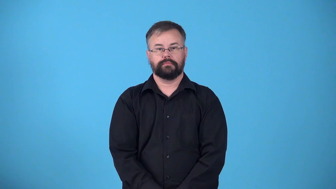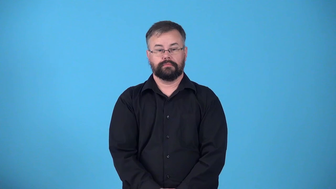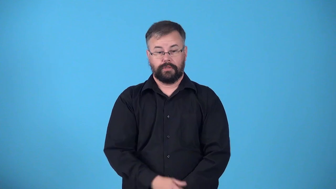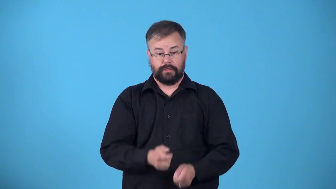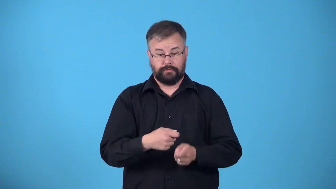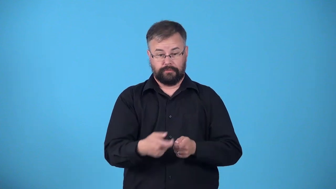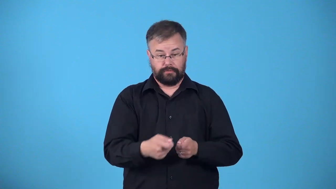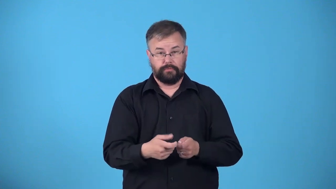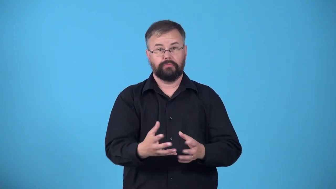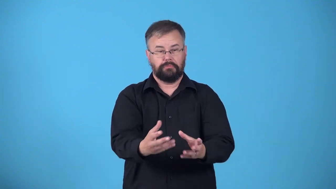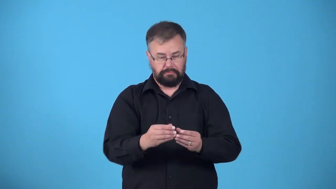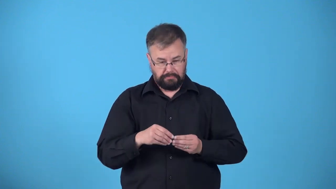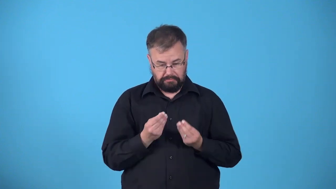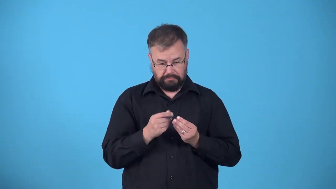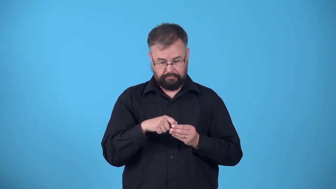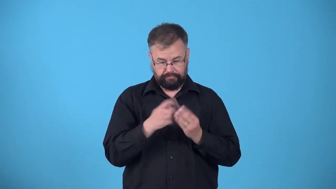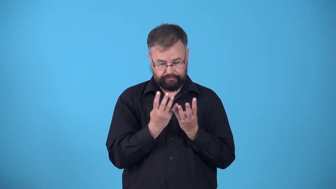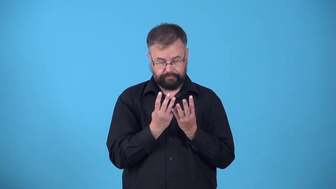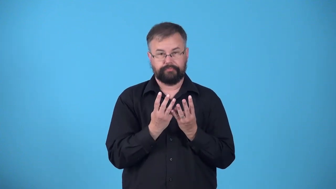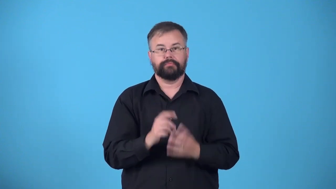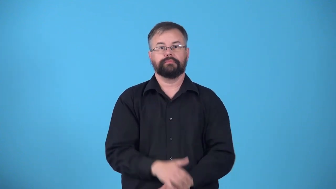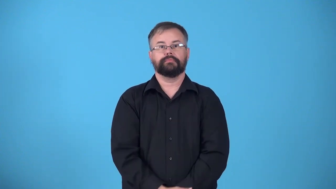hand